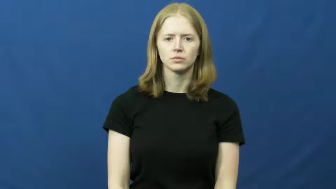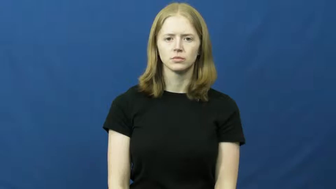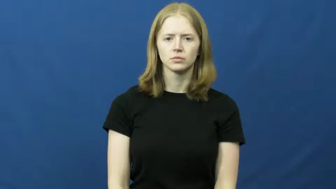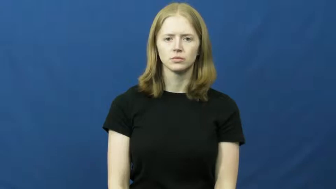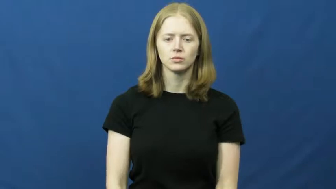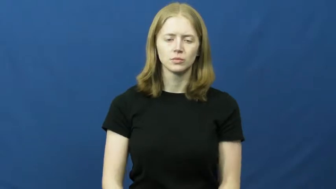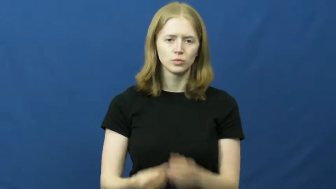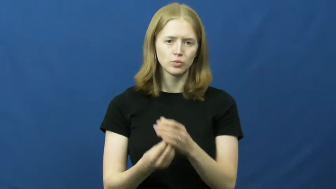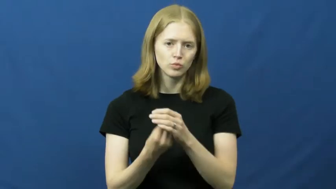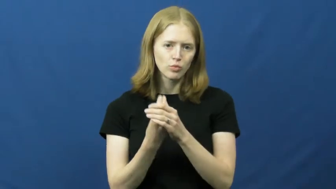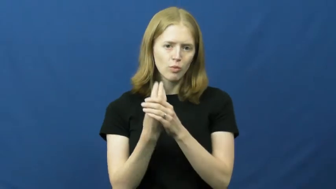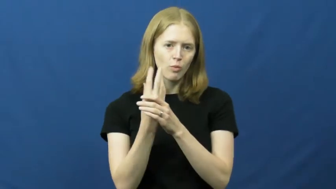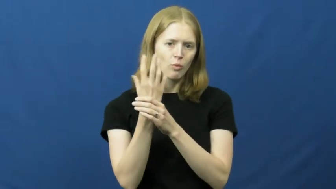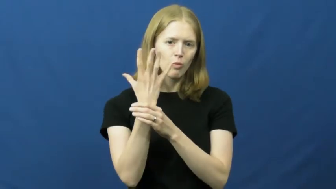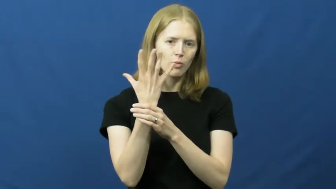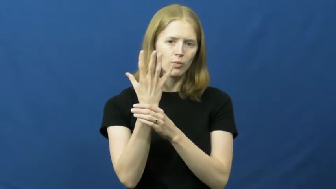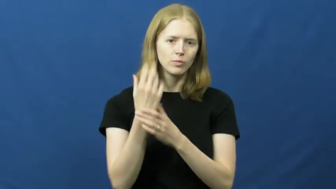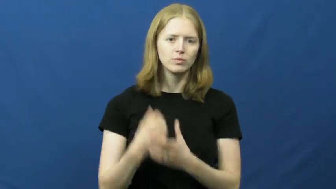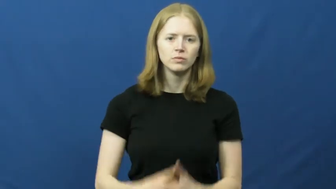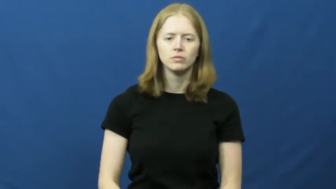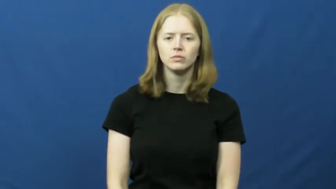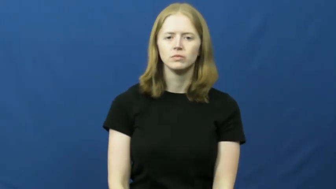grow